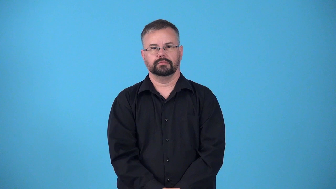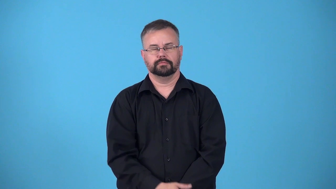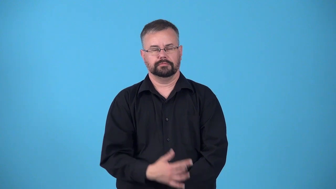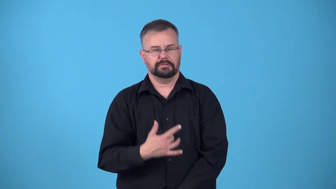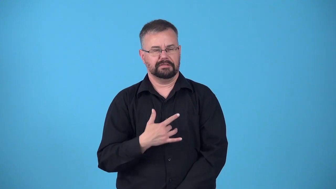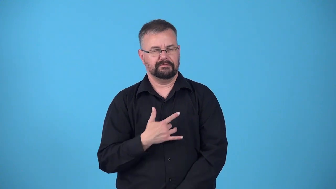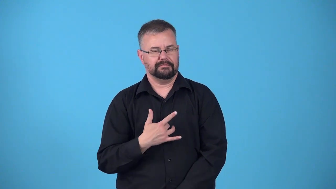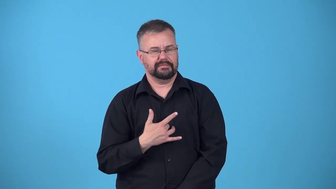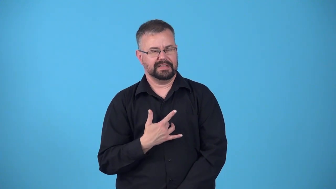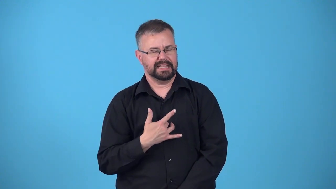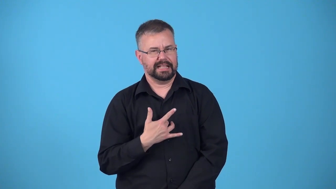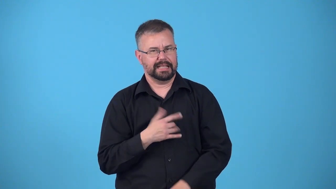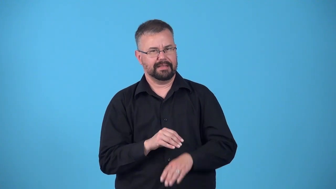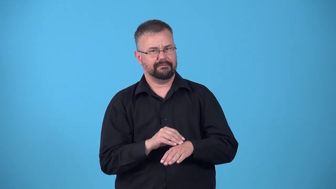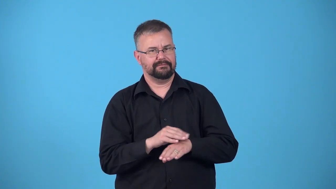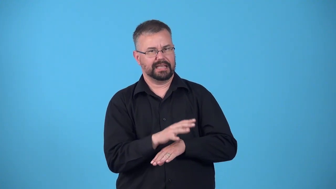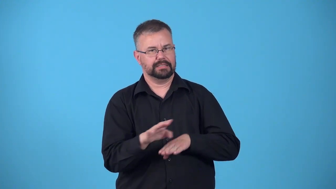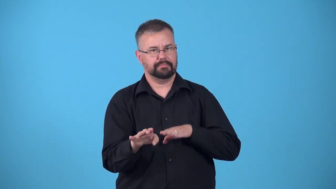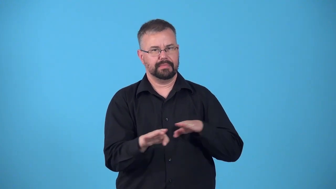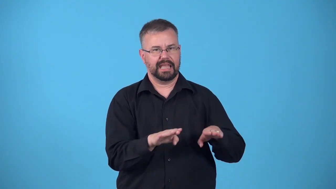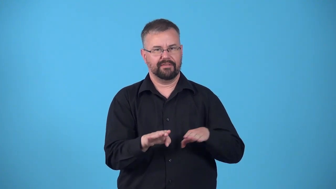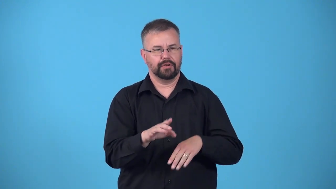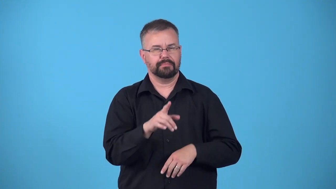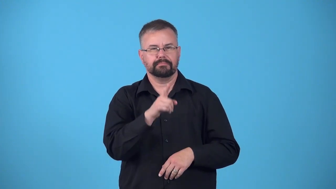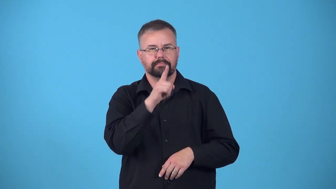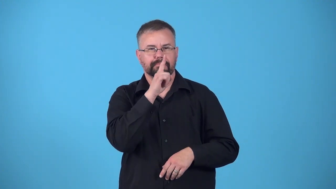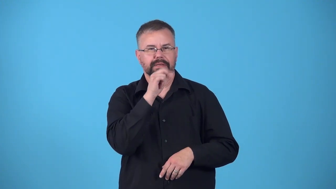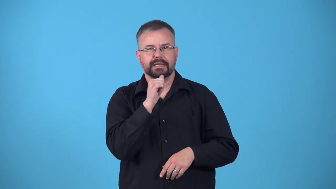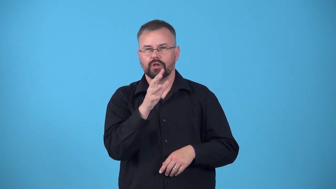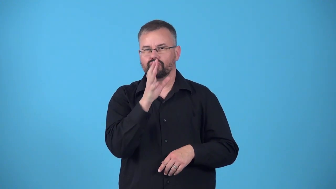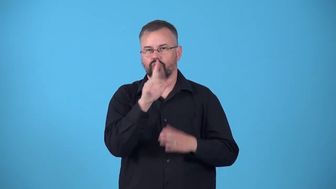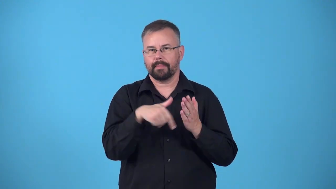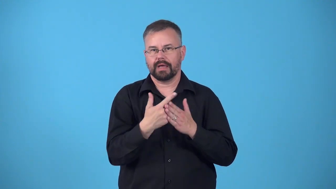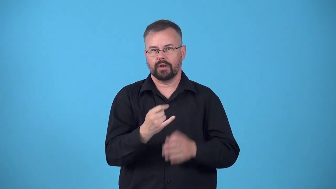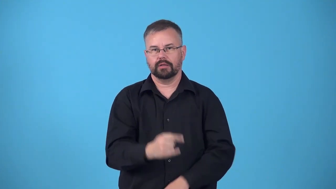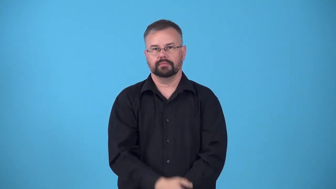undercurrent